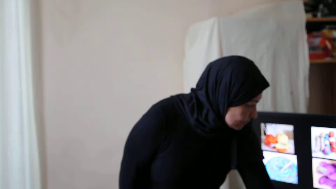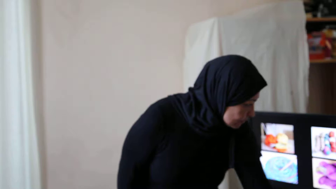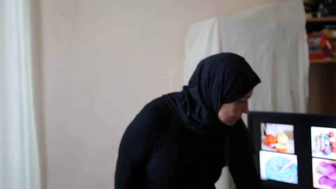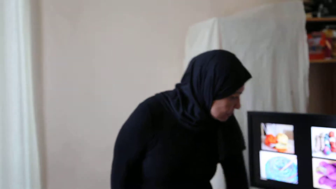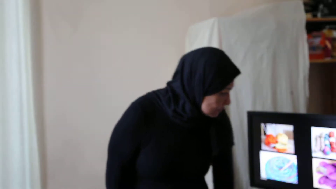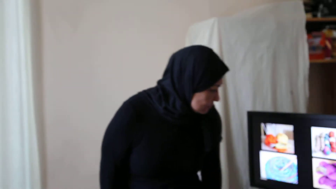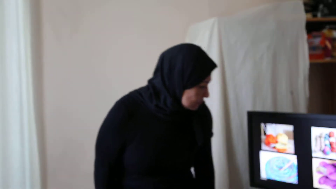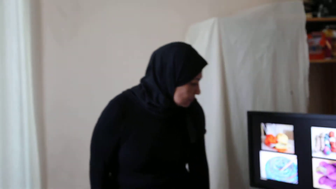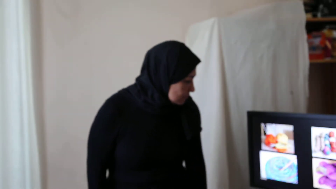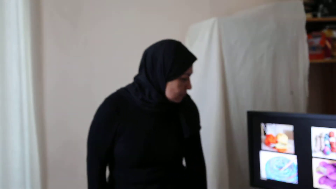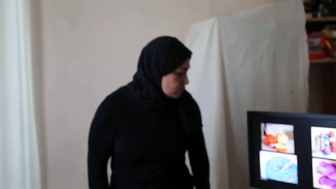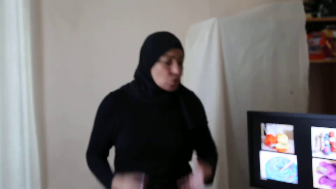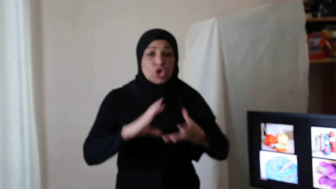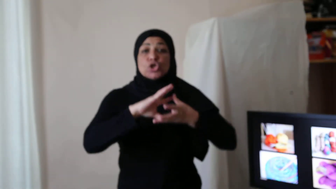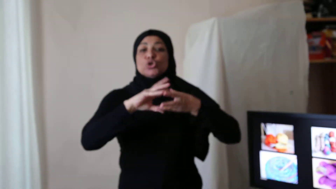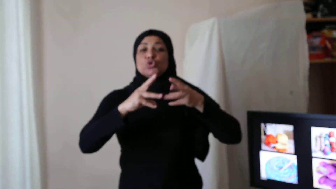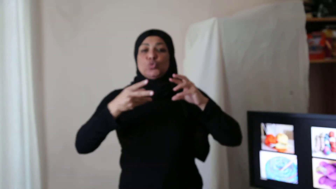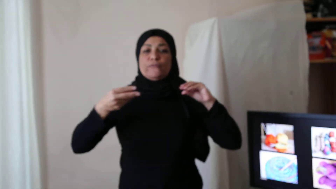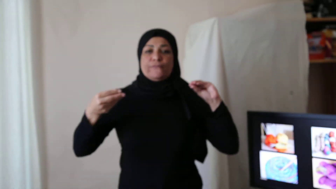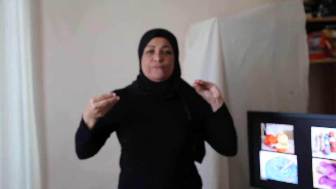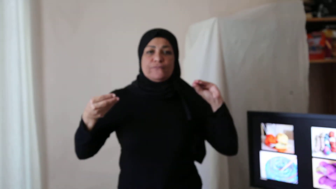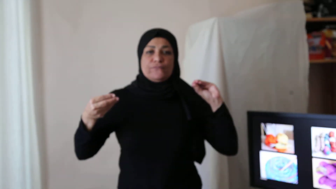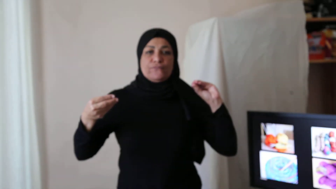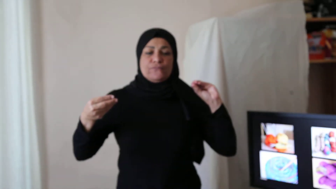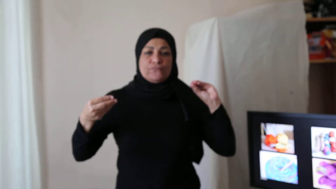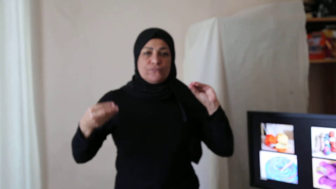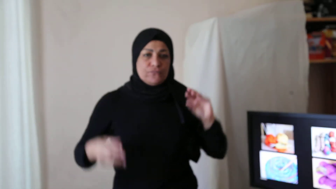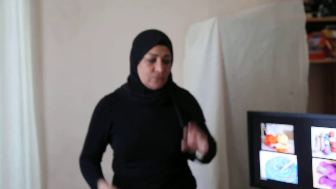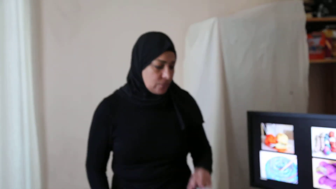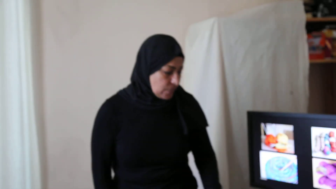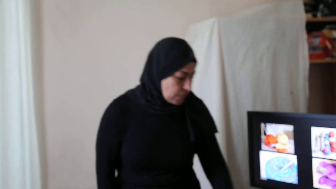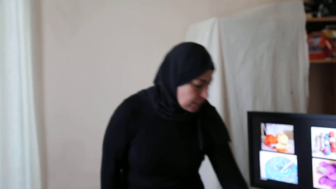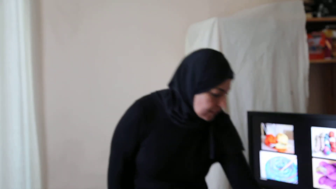yarn